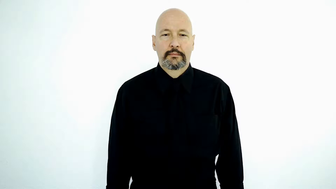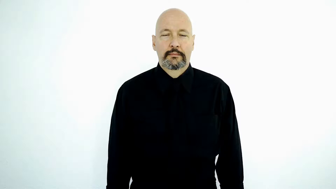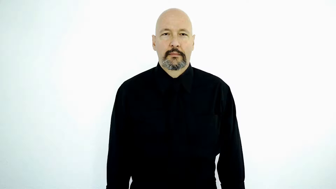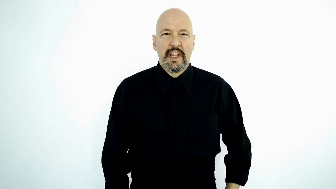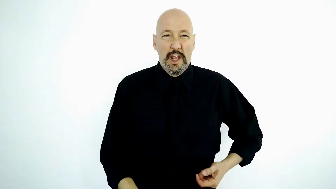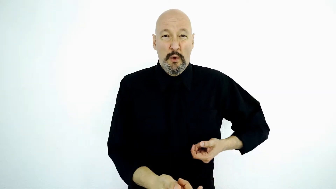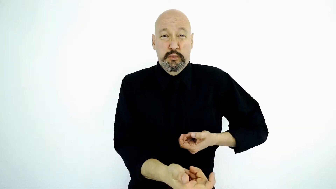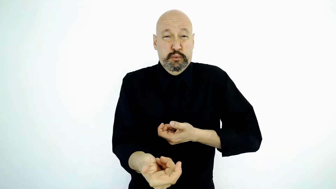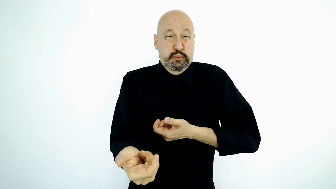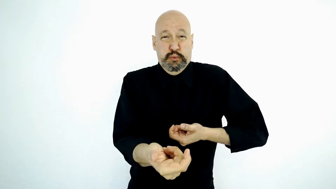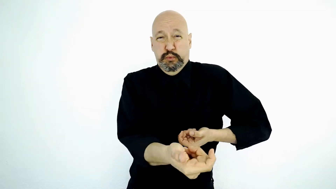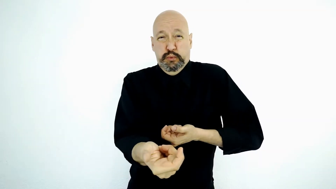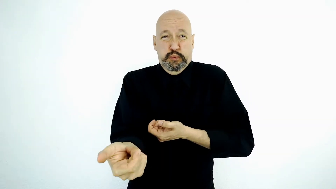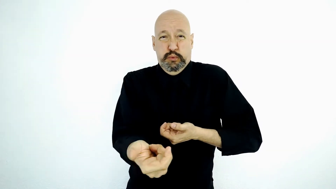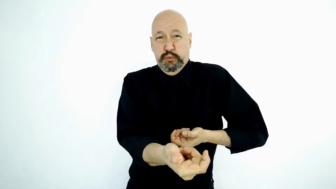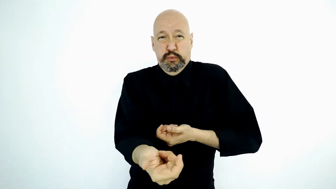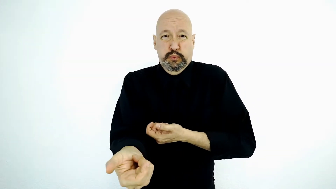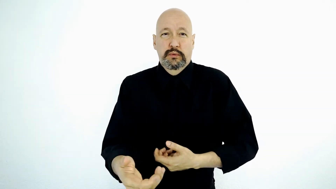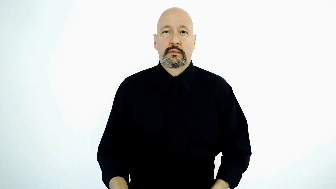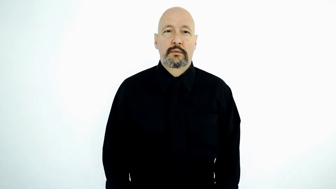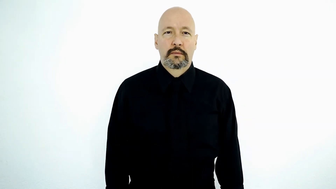hose-down